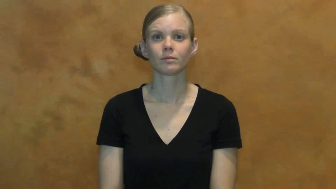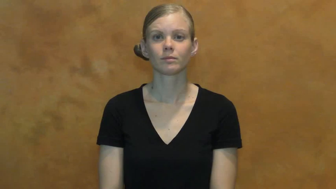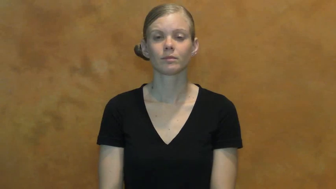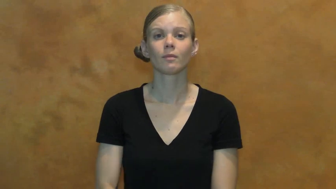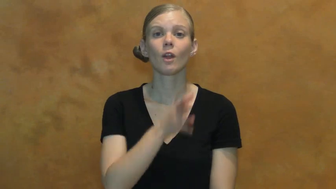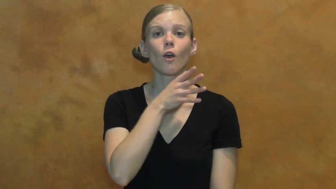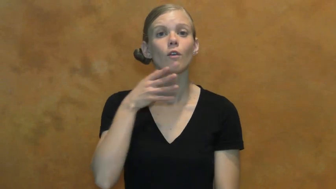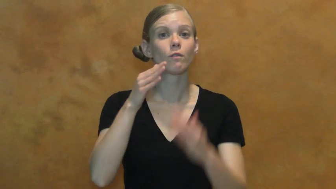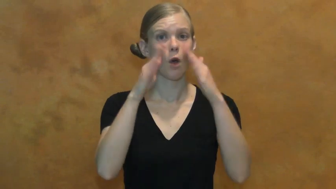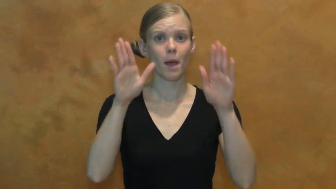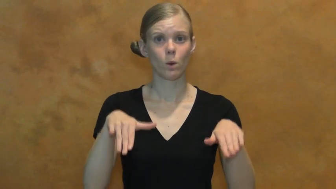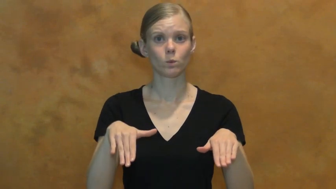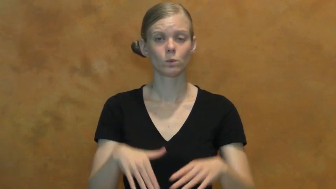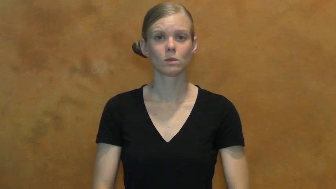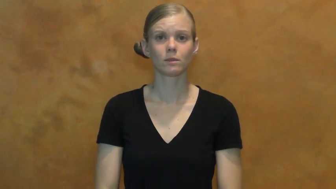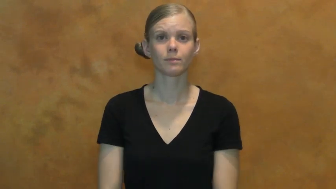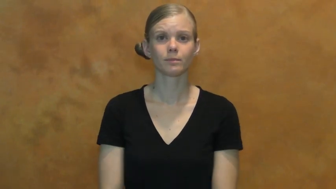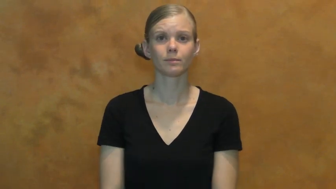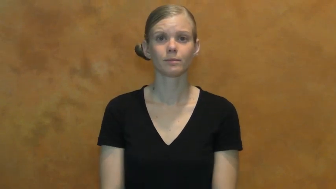farmhouse